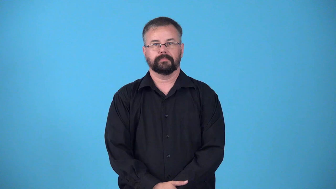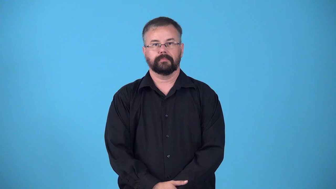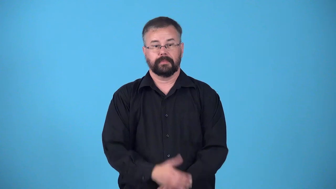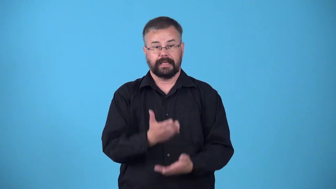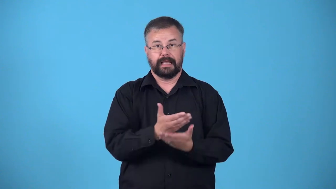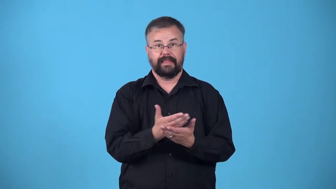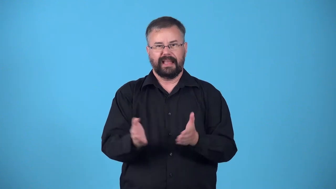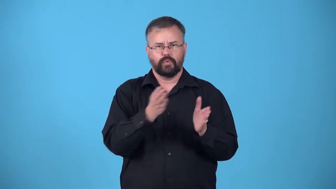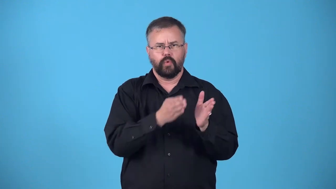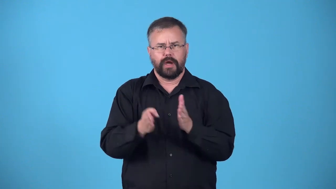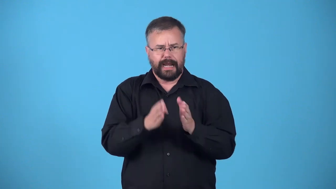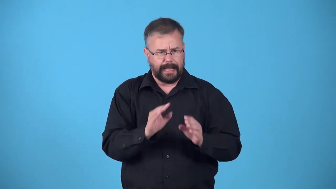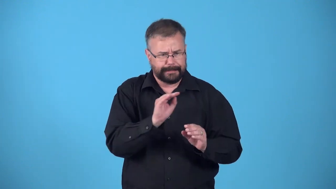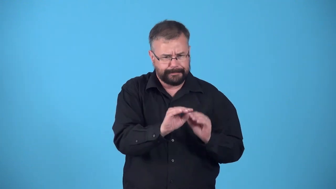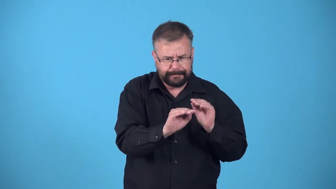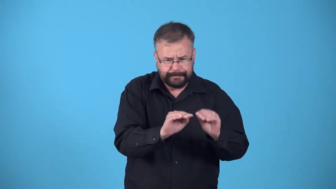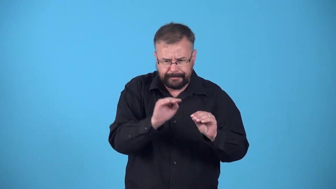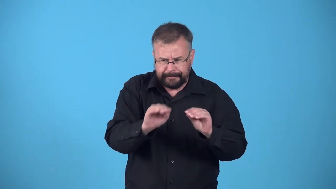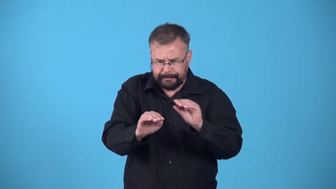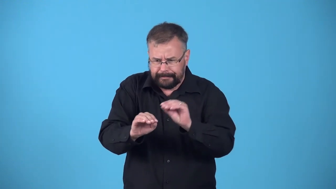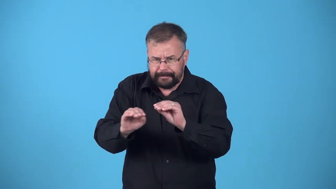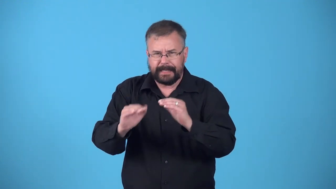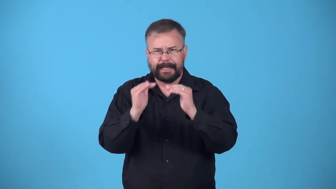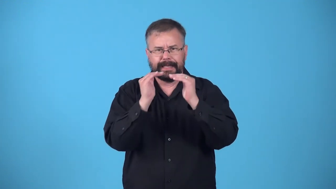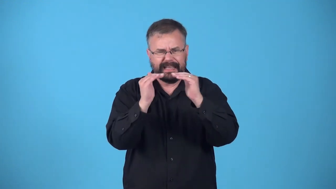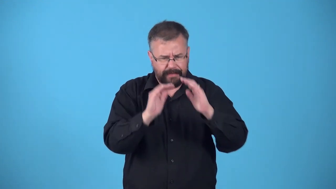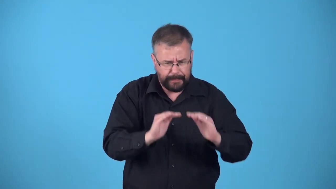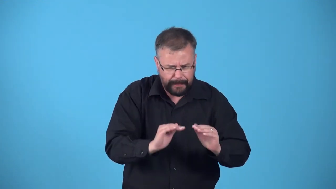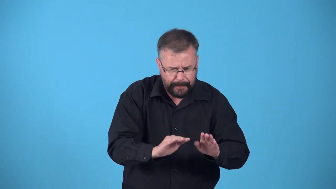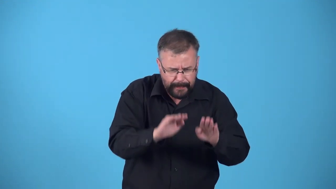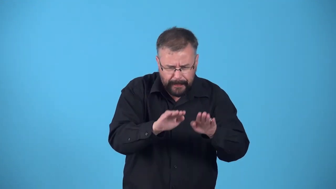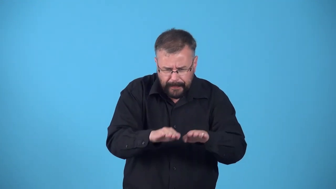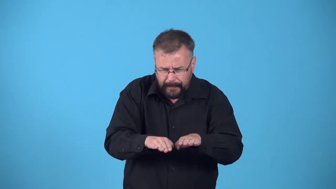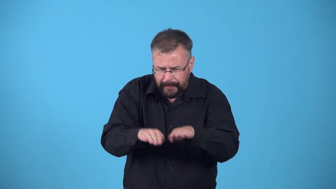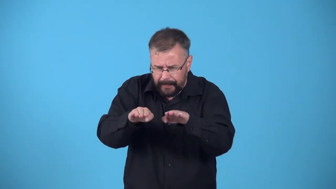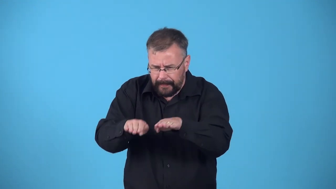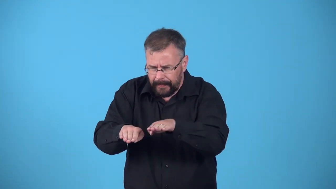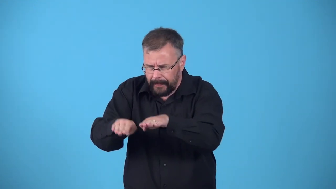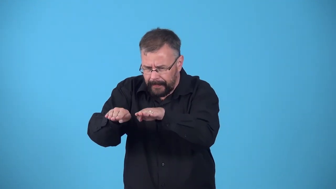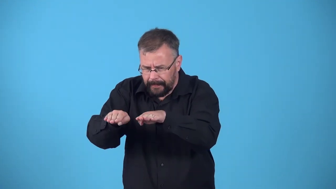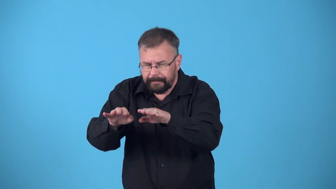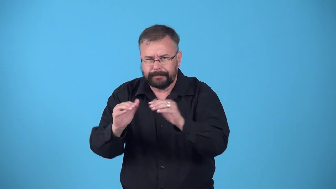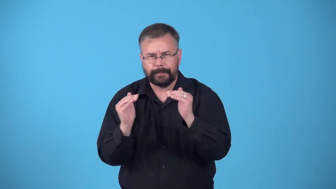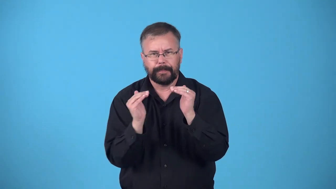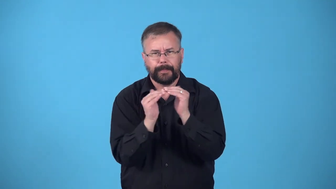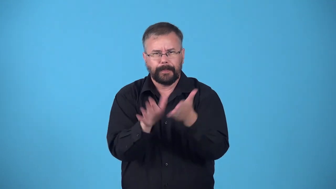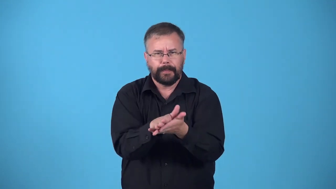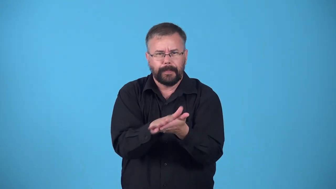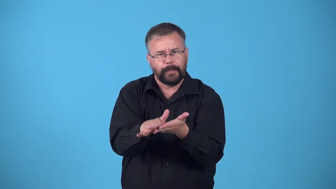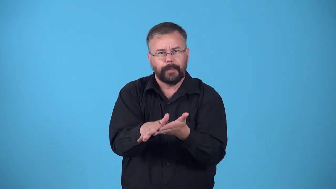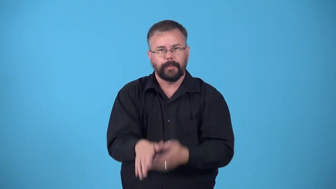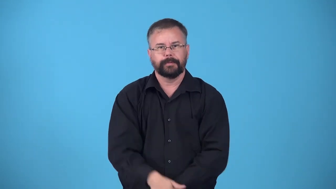even up